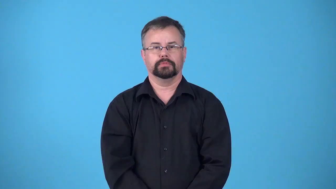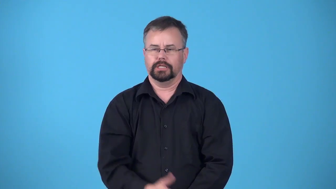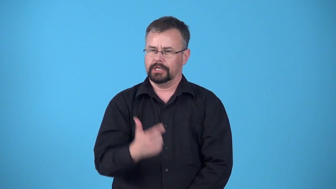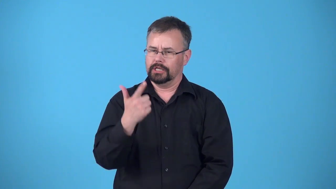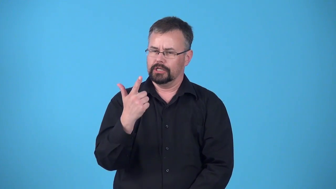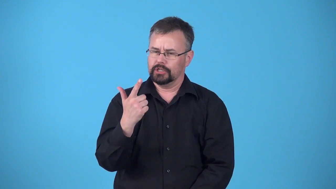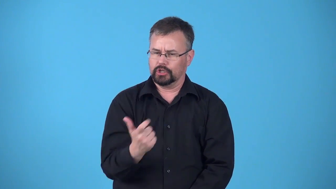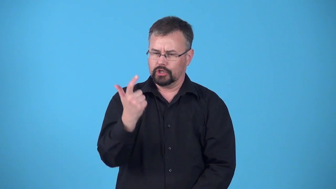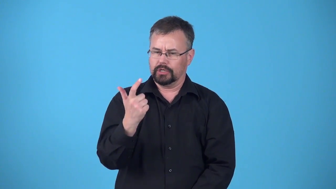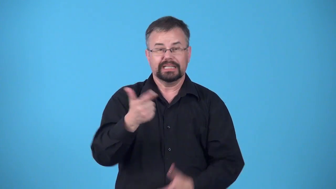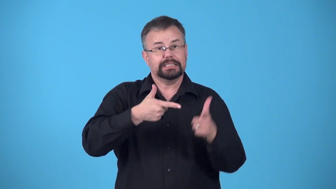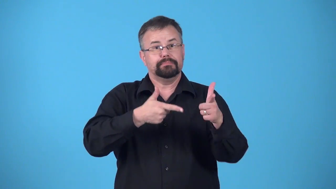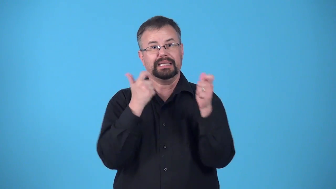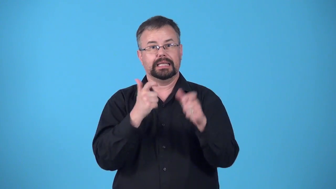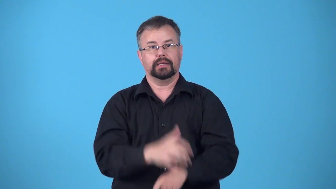clock